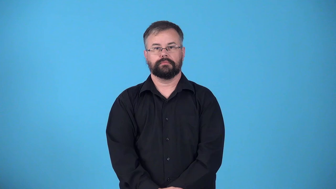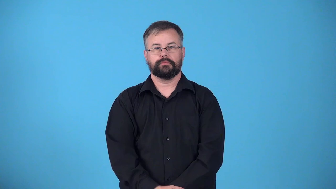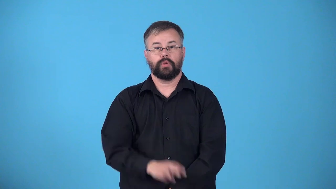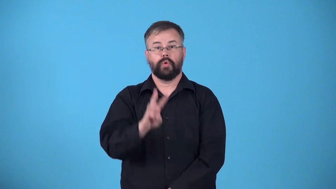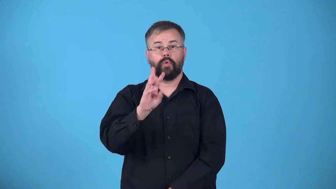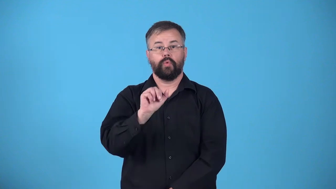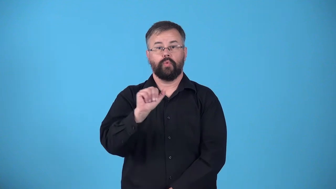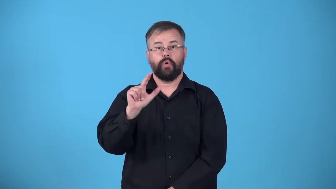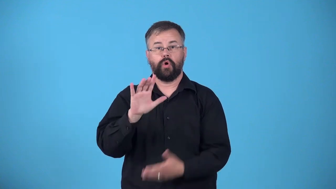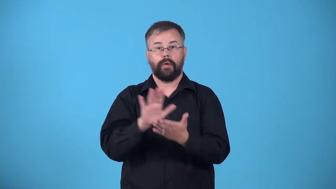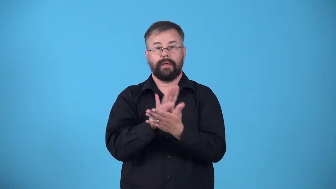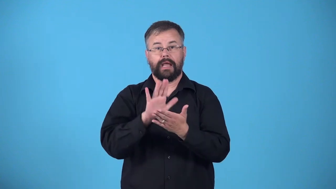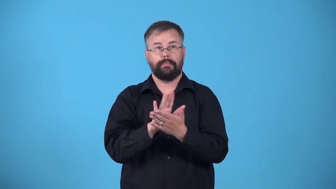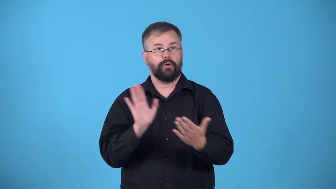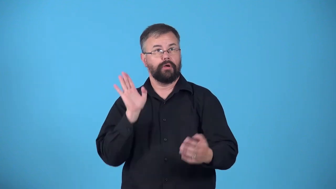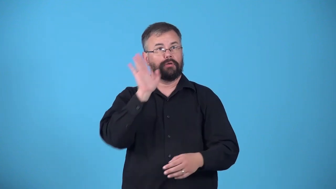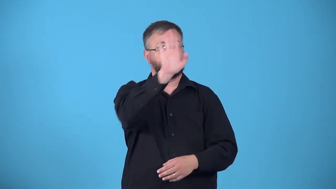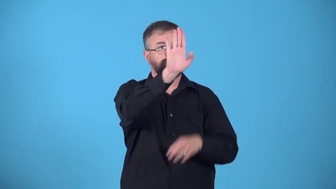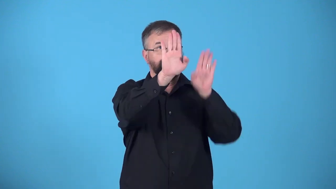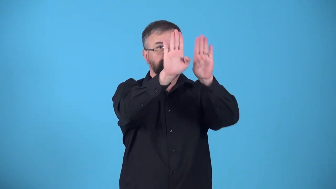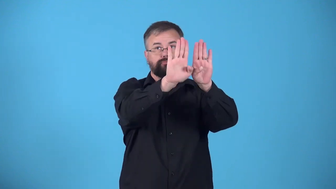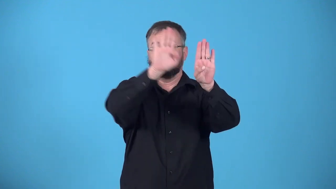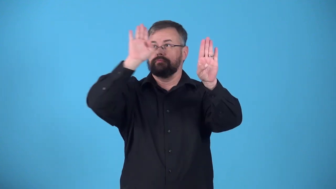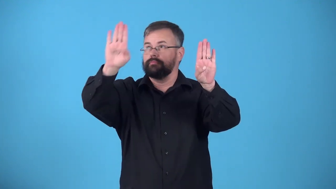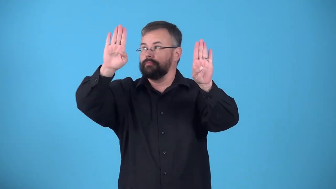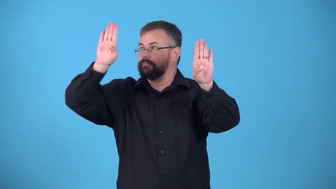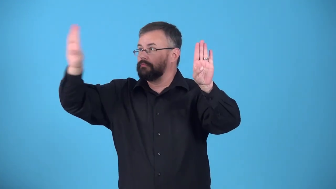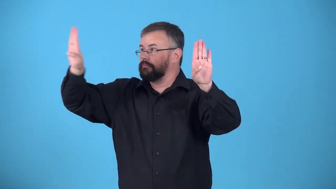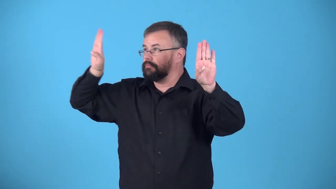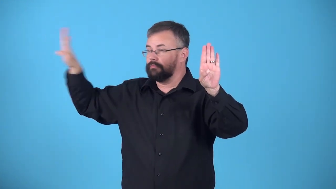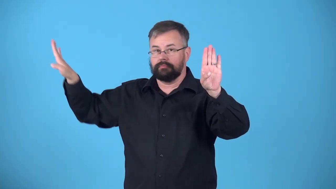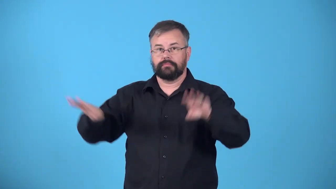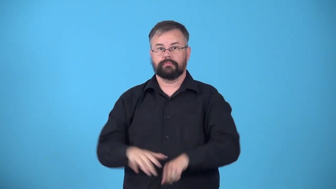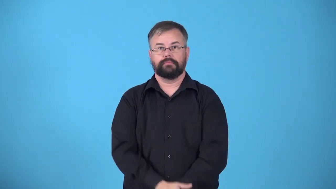hang